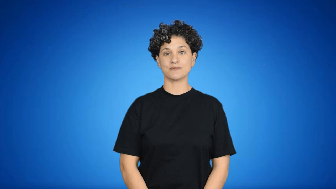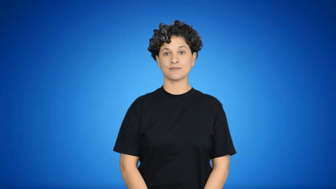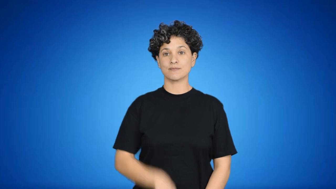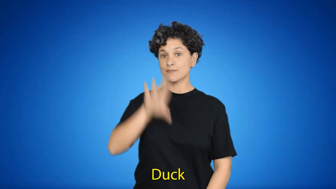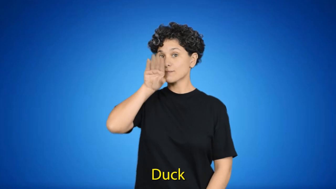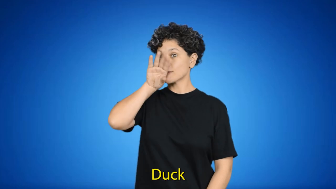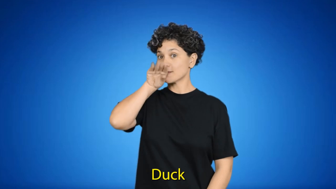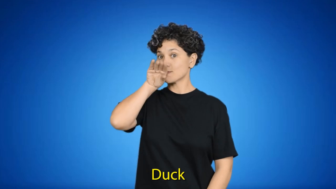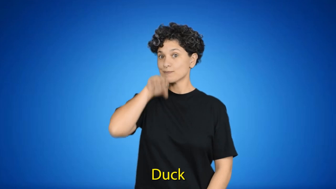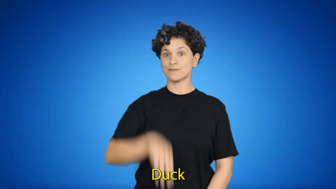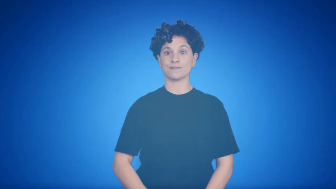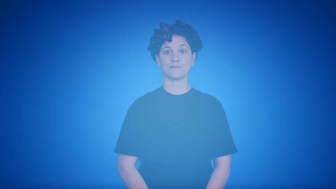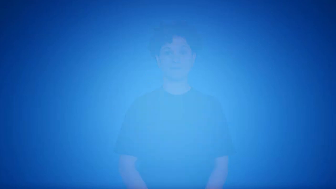Duck